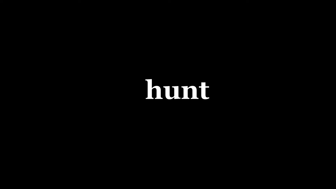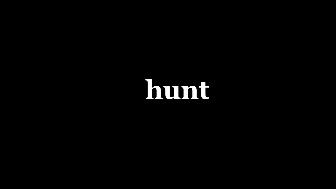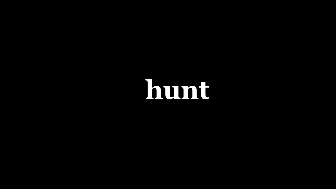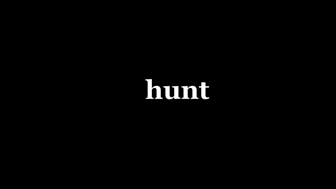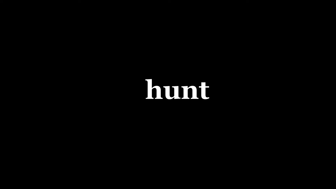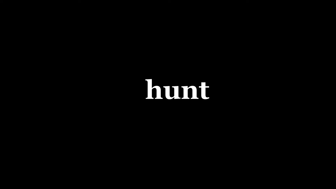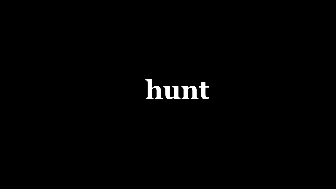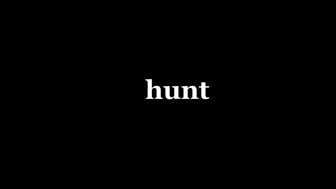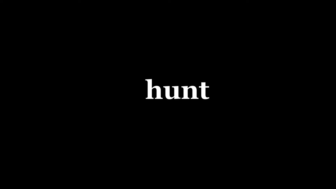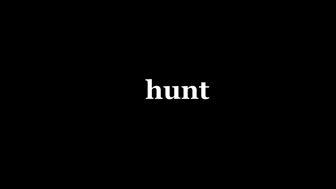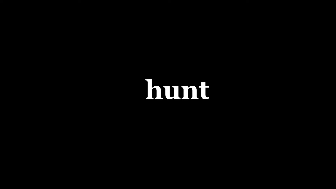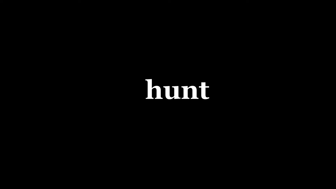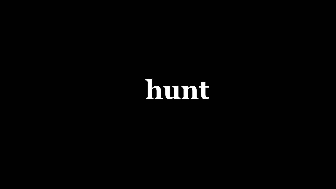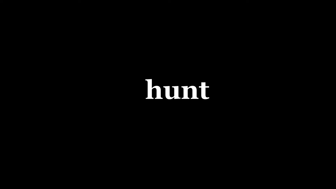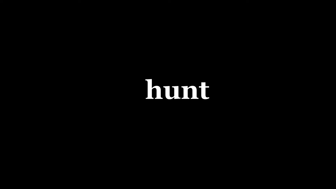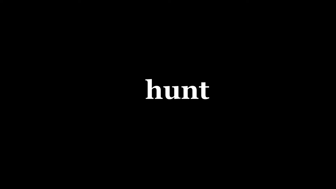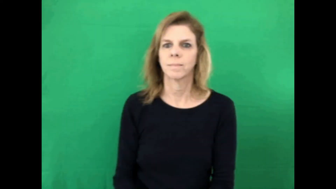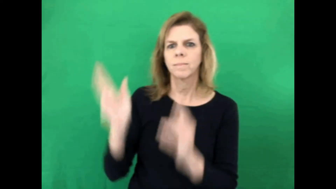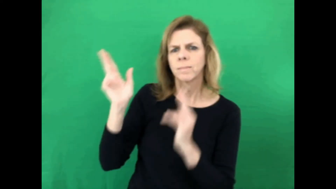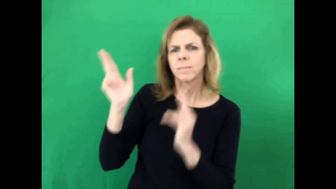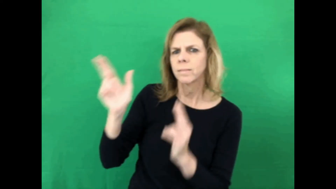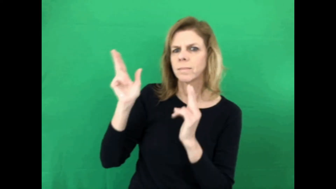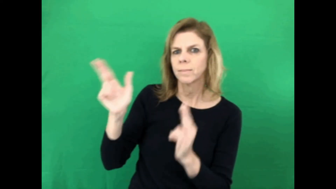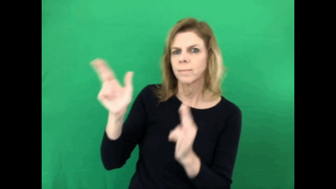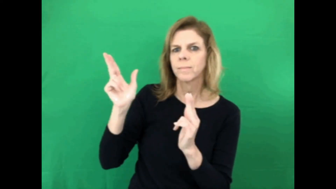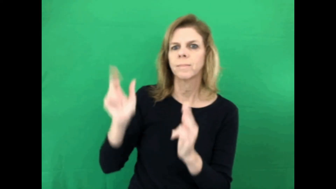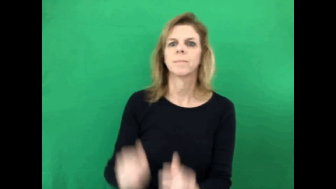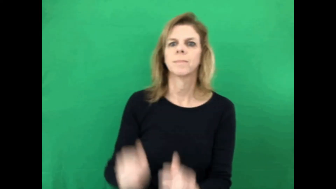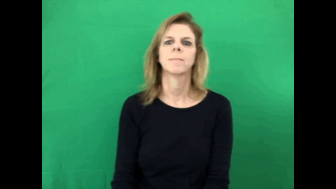Hunt